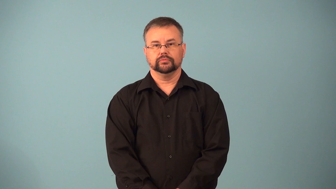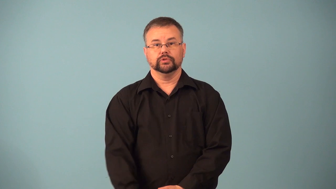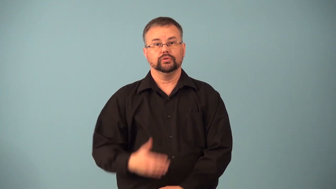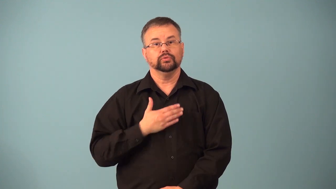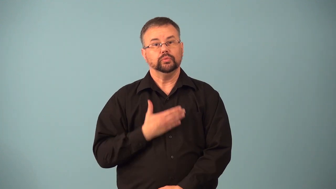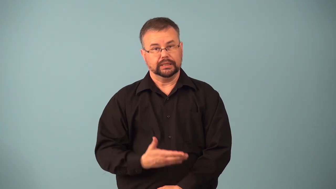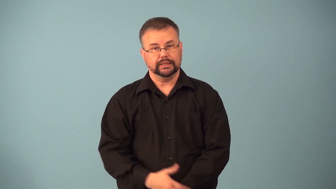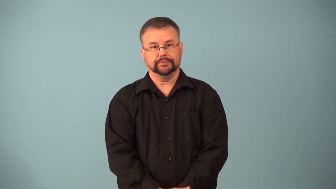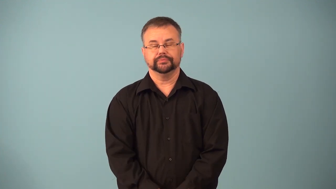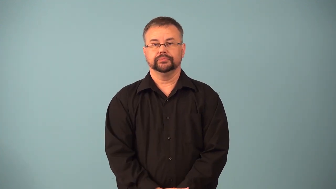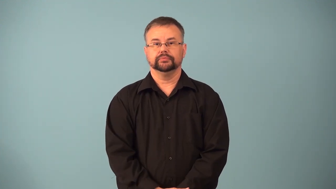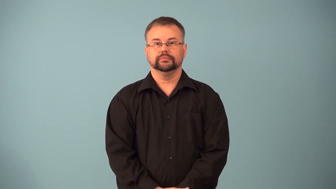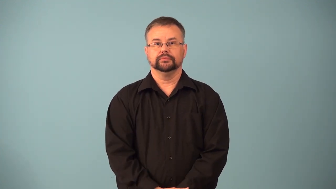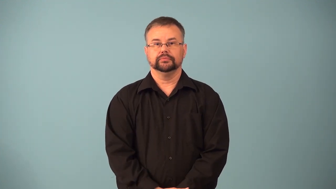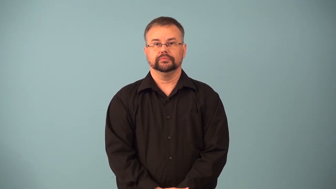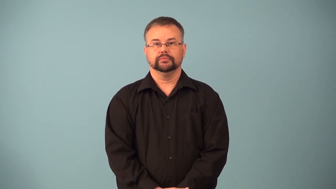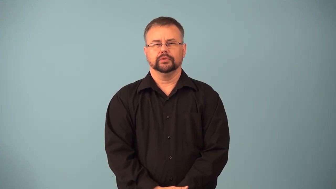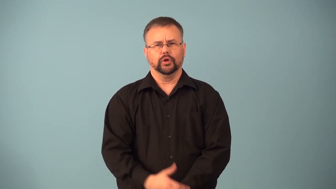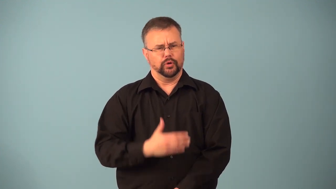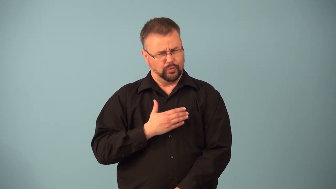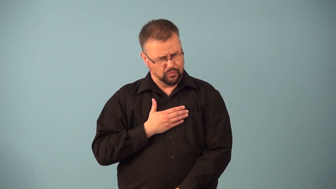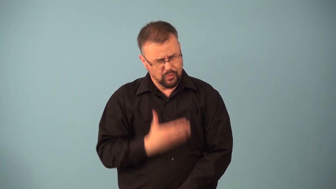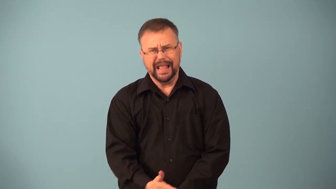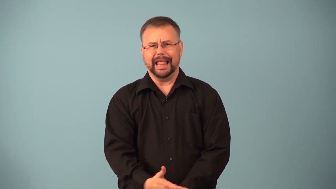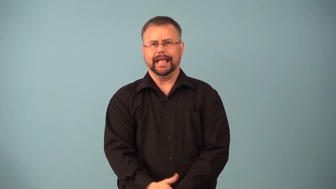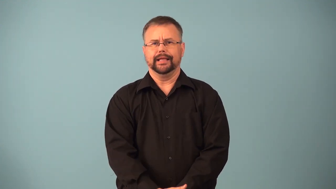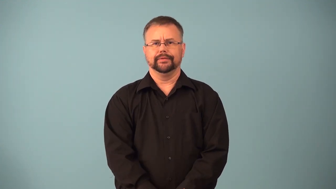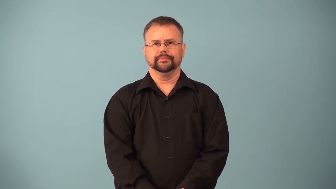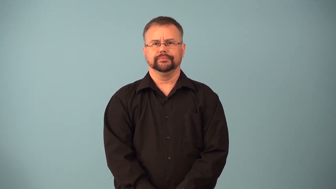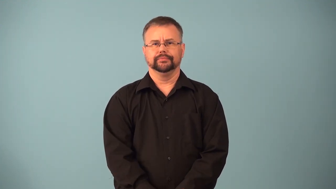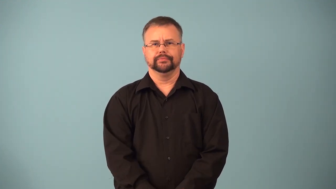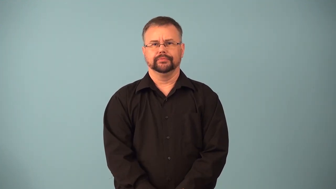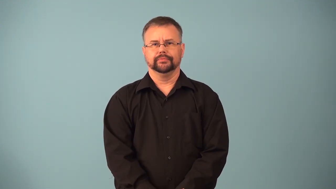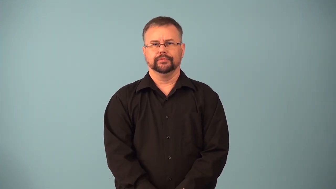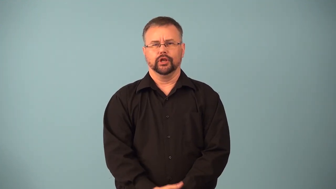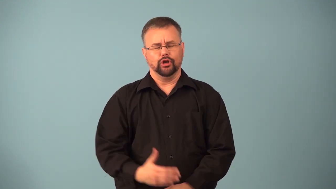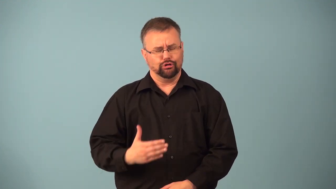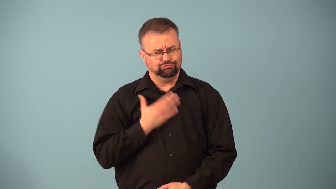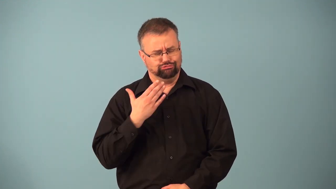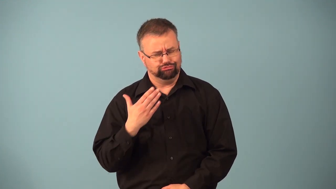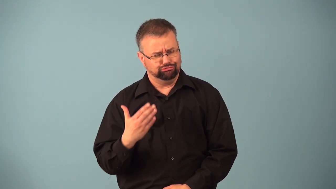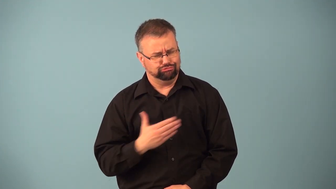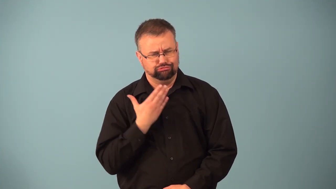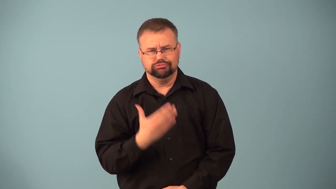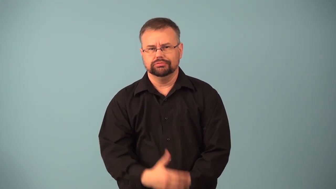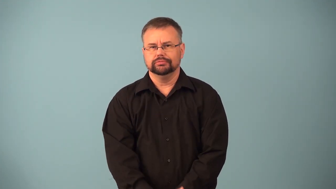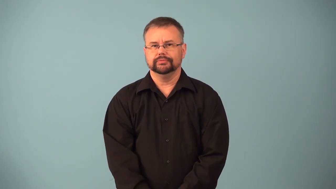fain,fainer,fainest,willing,more willing,most willing